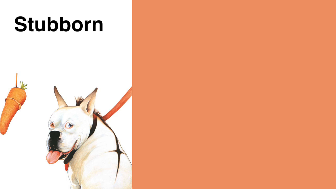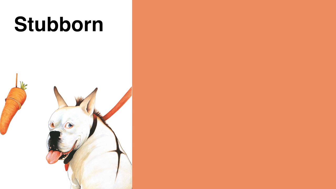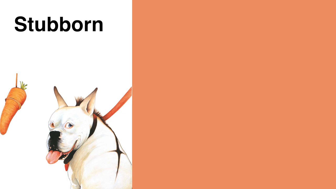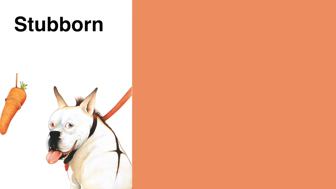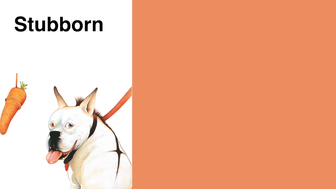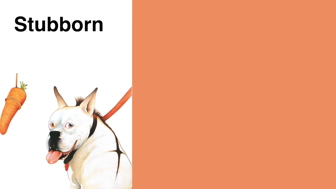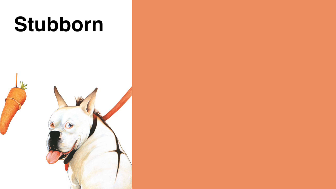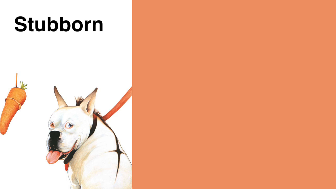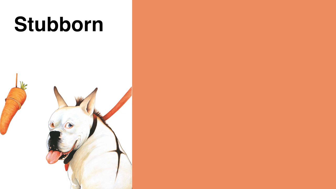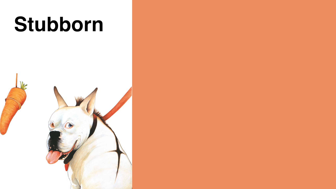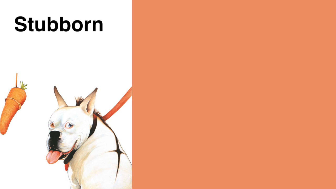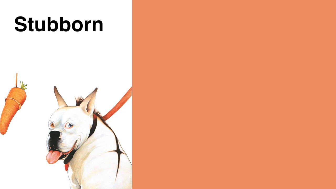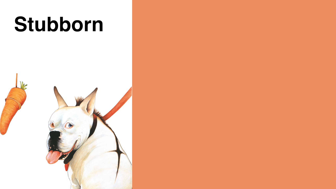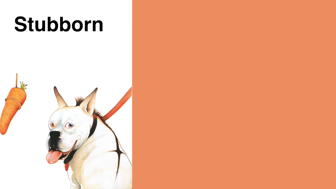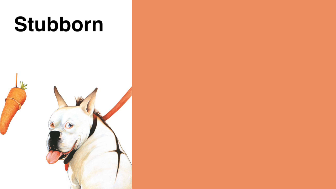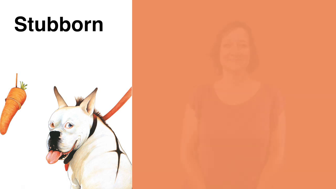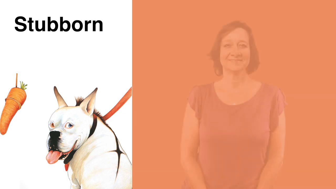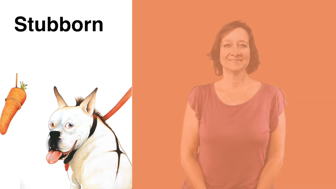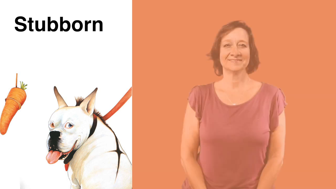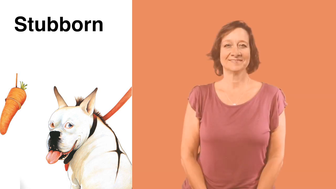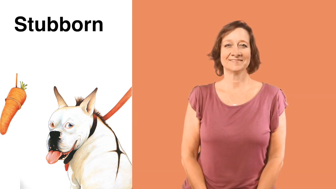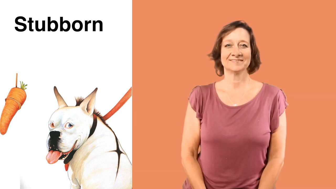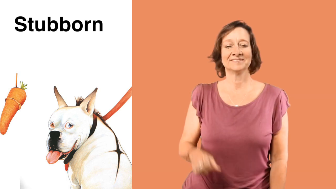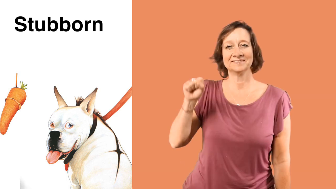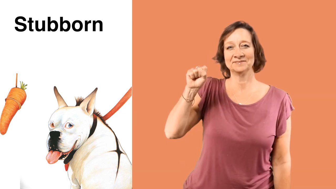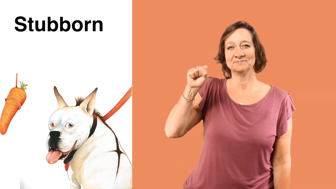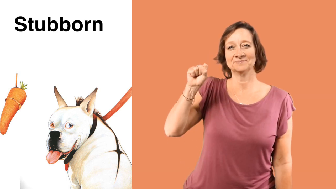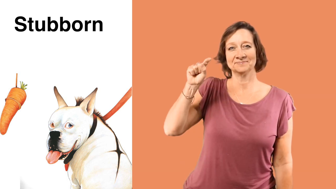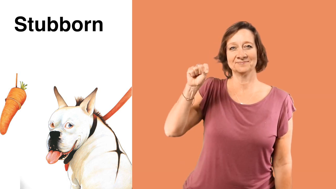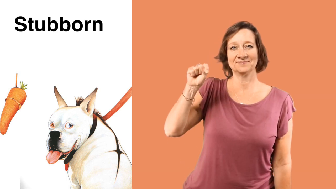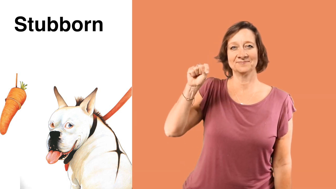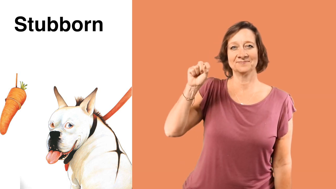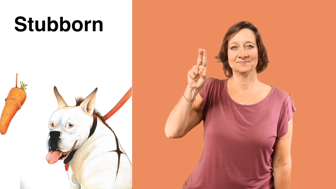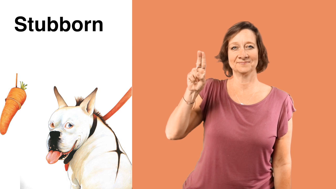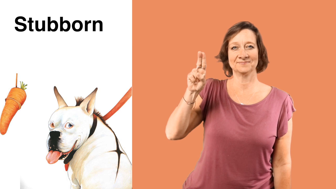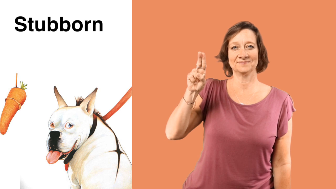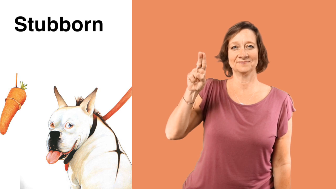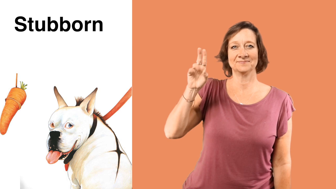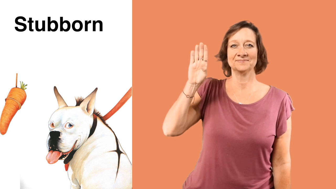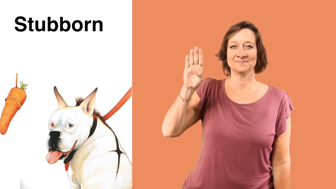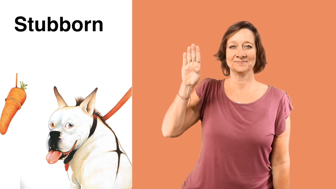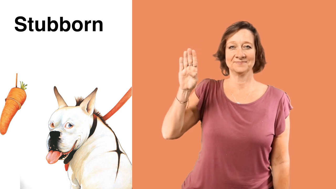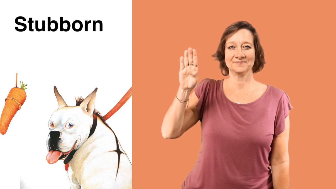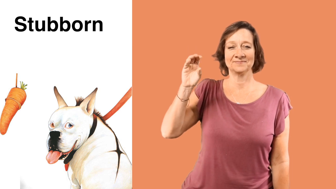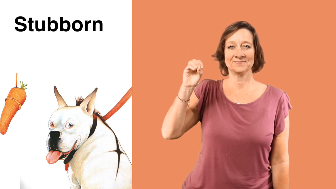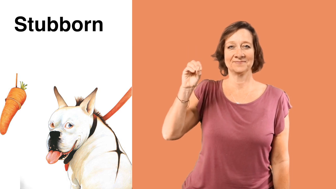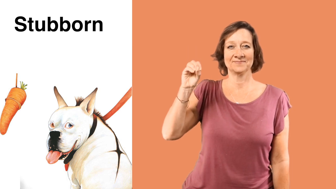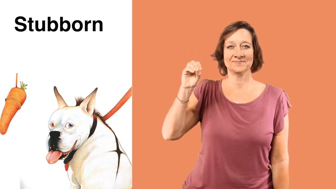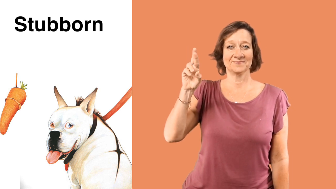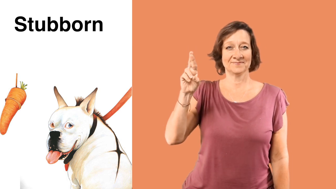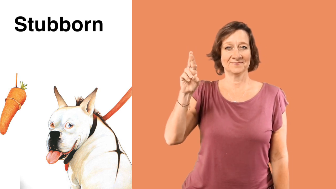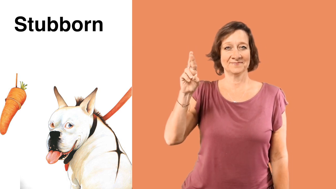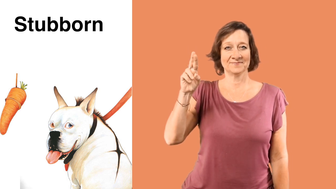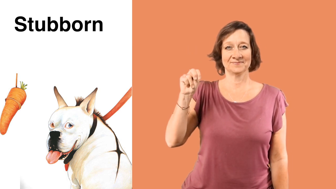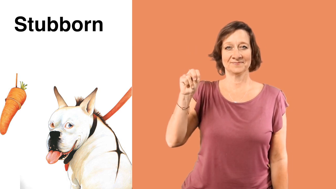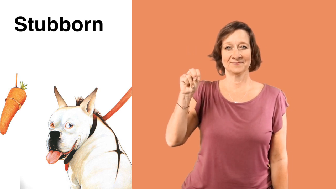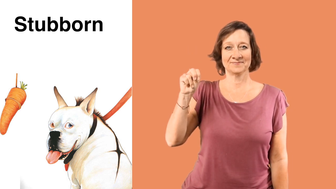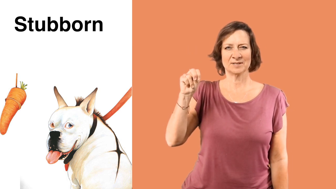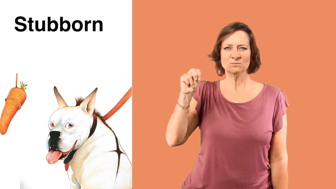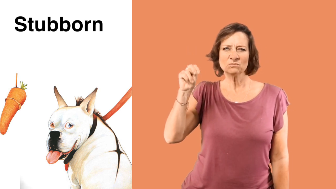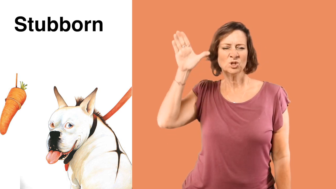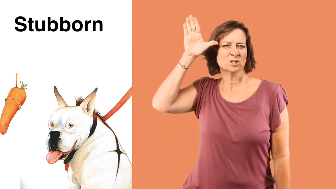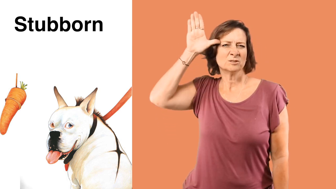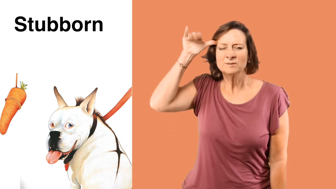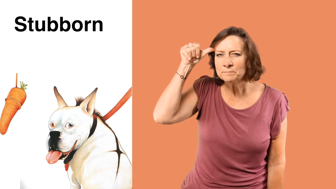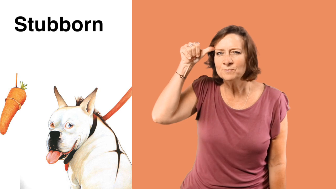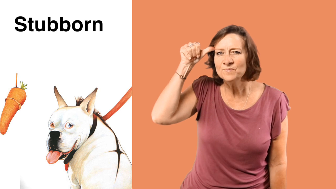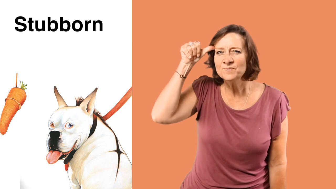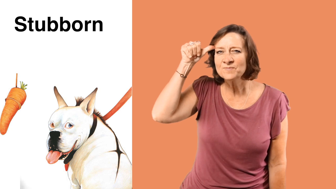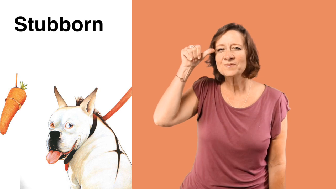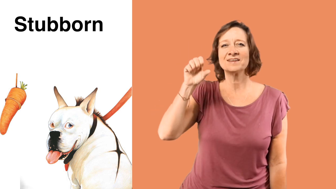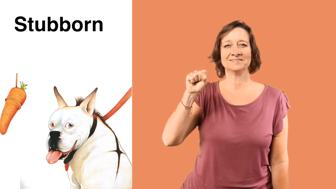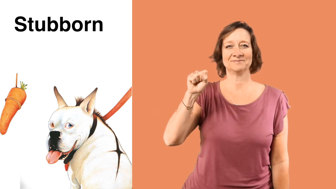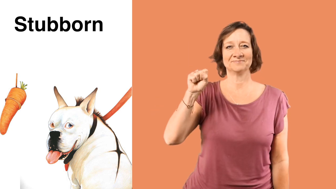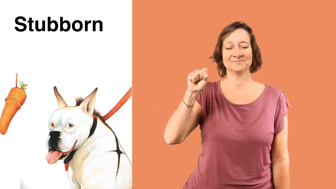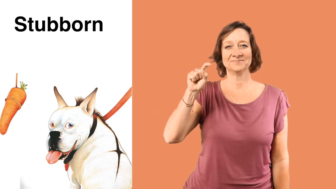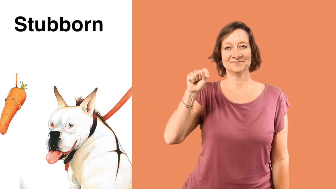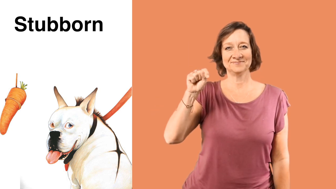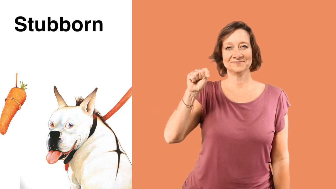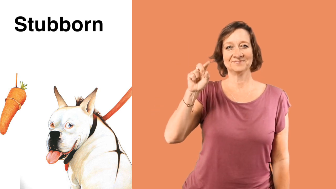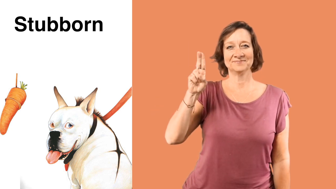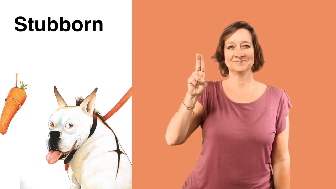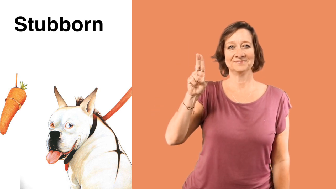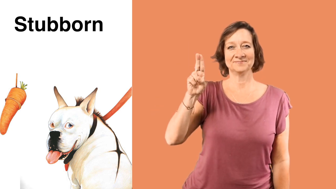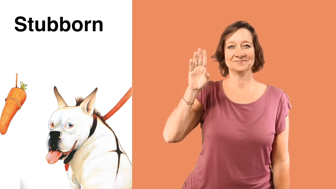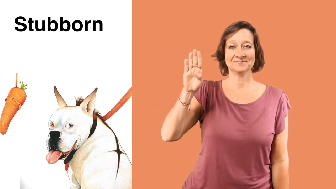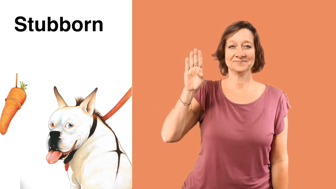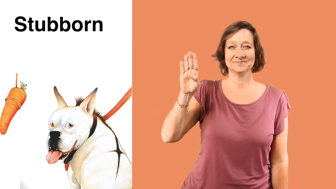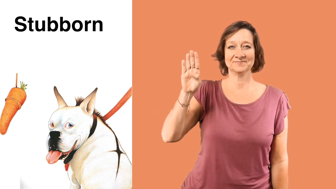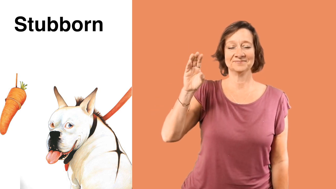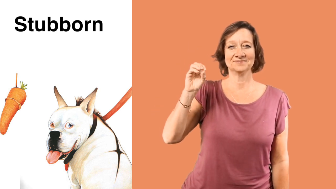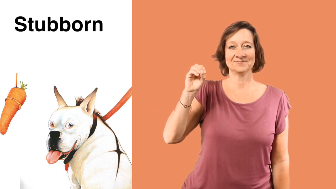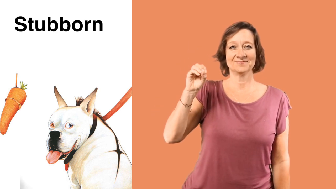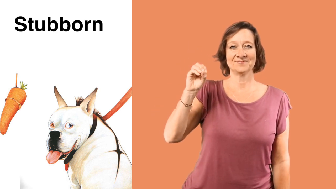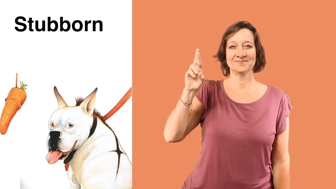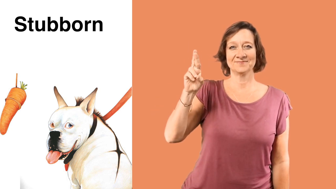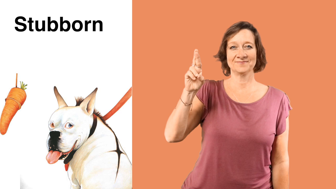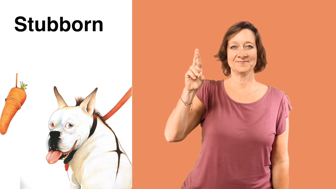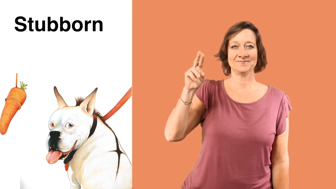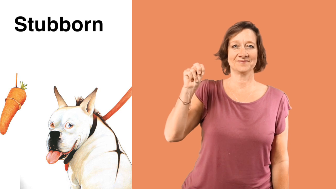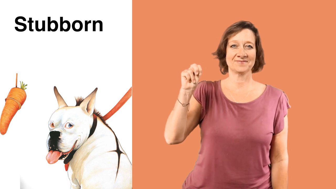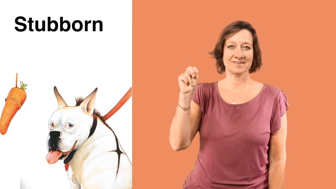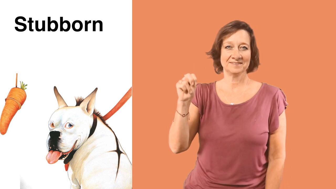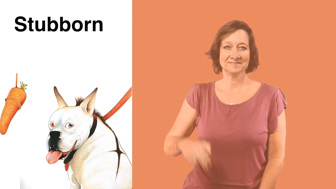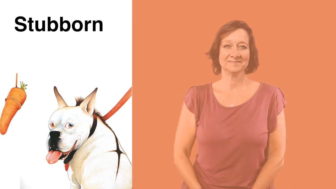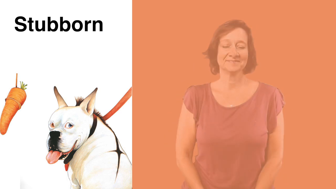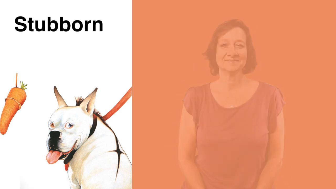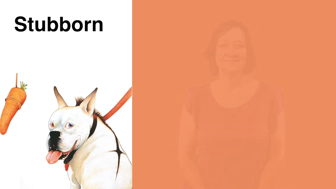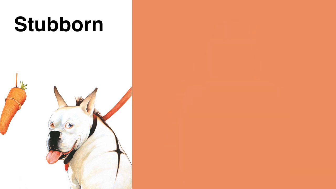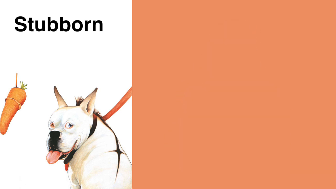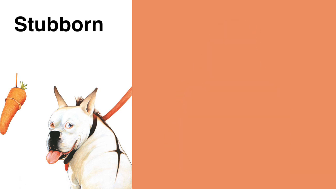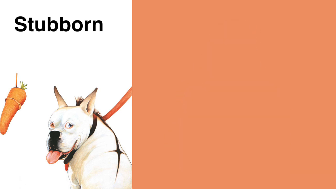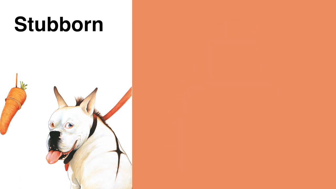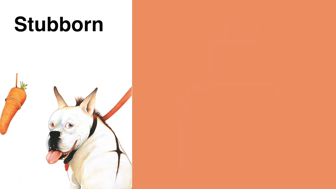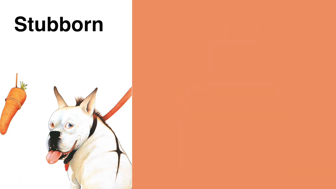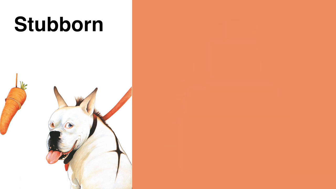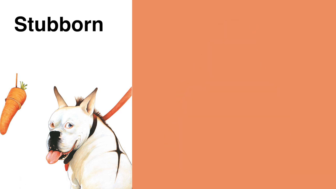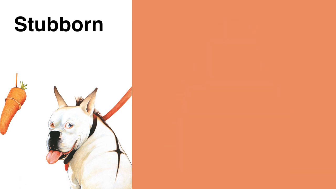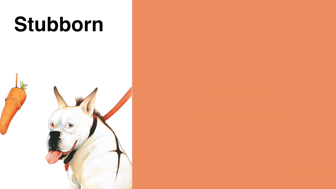Stubborn